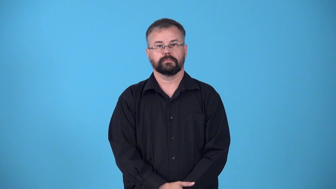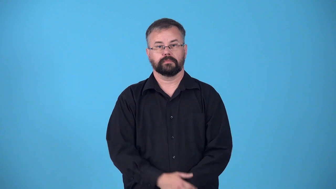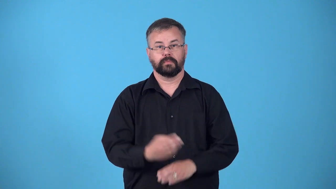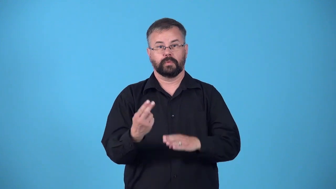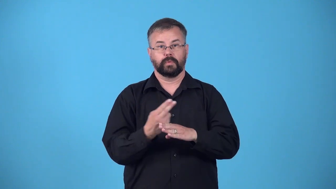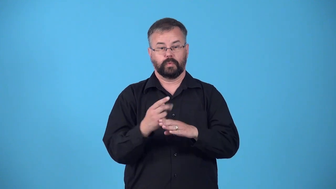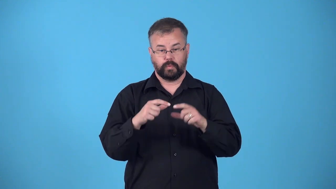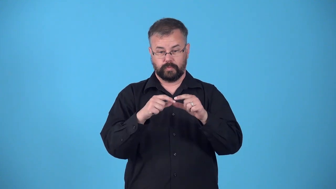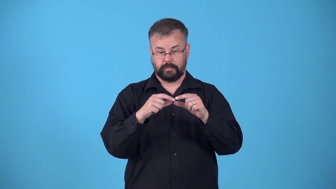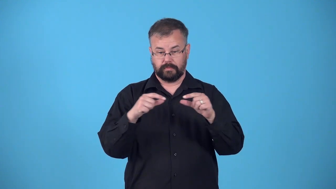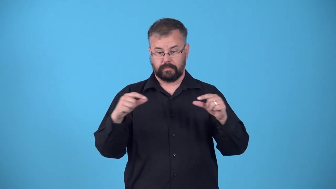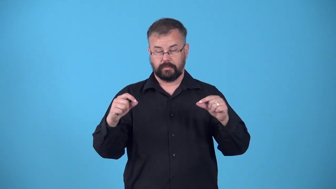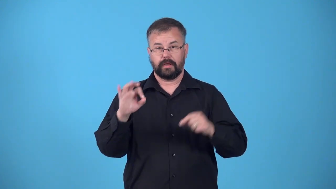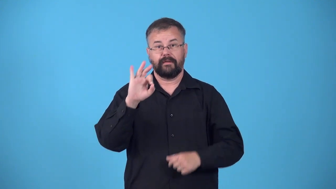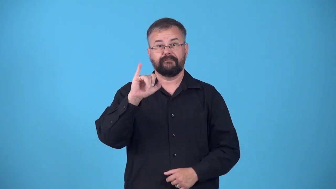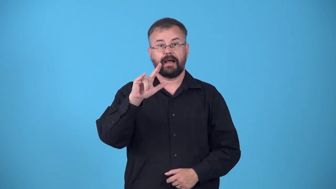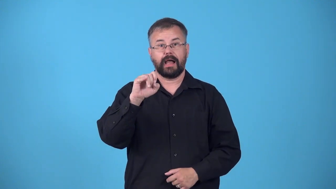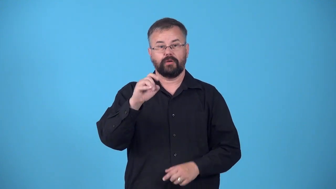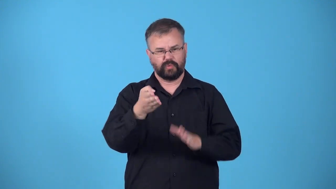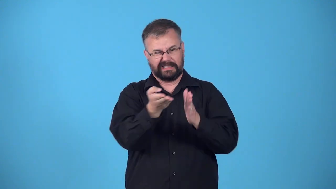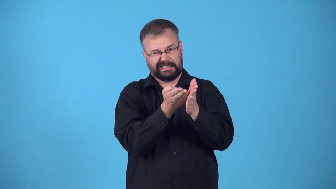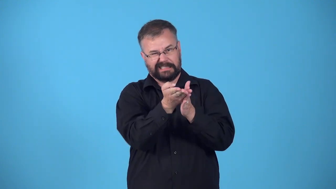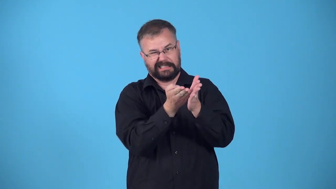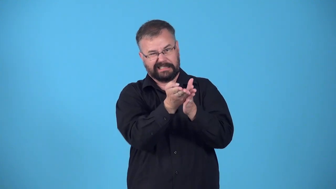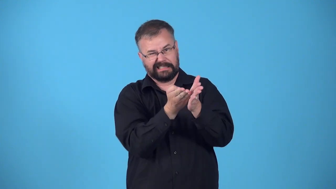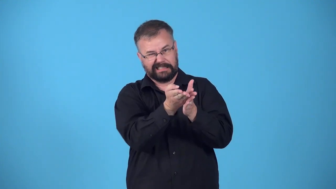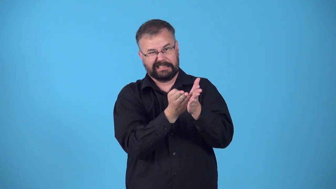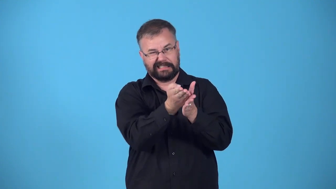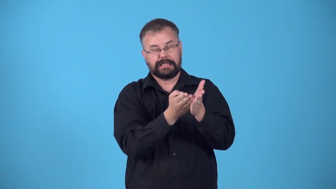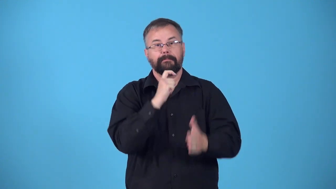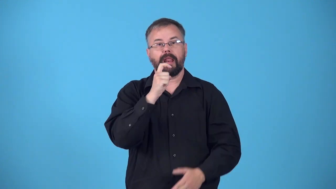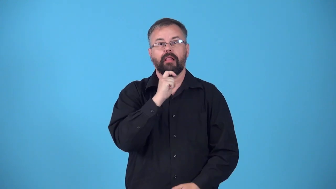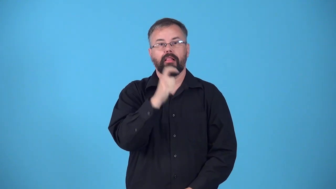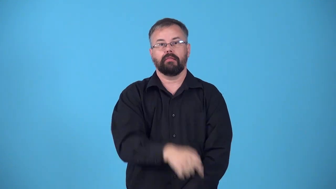file